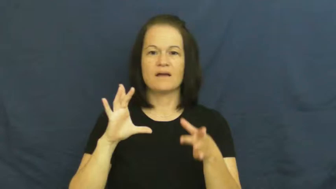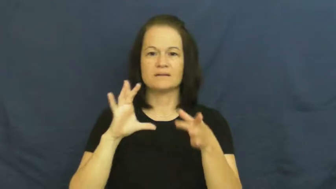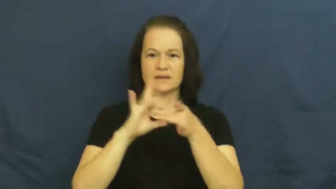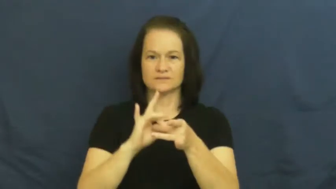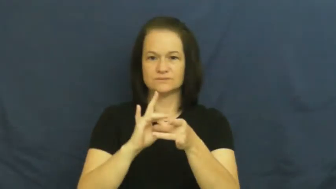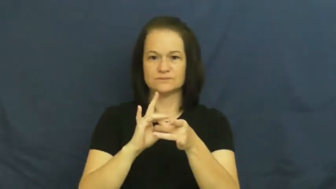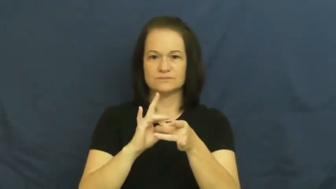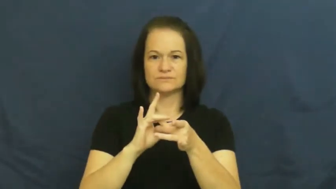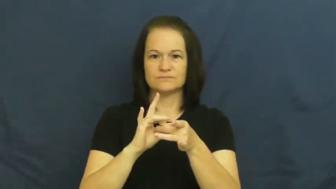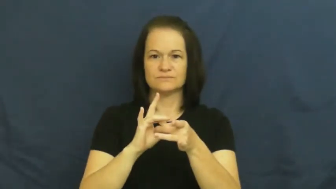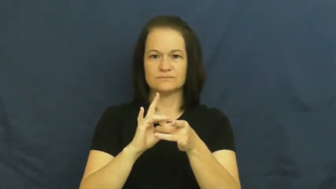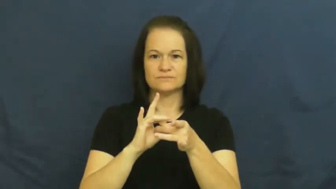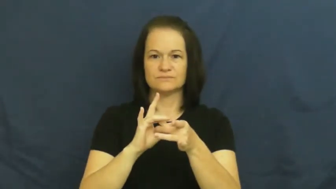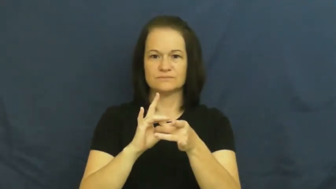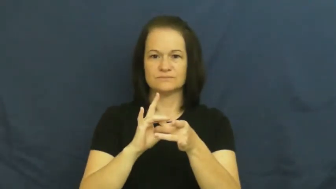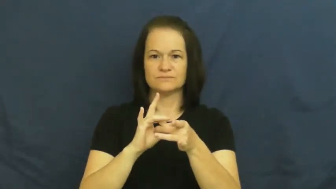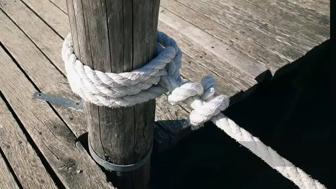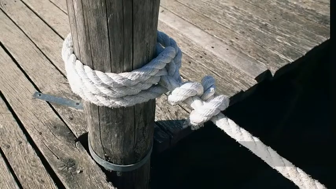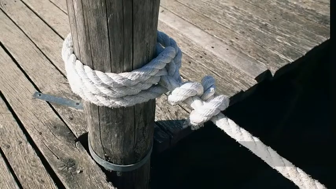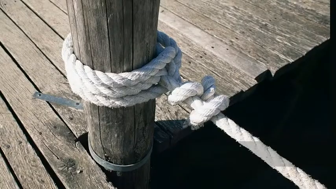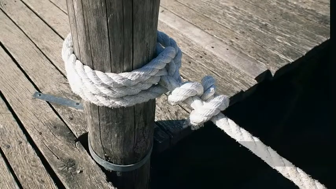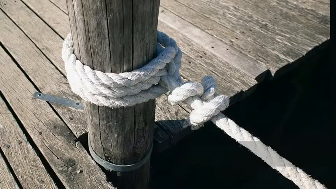tie to